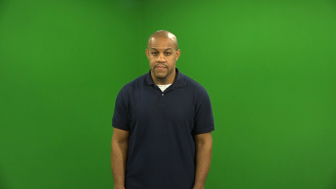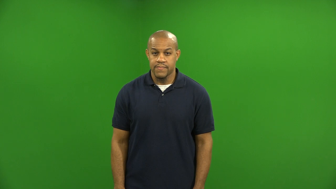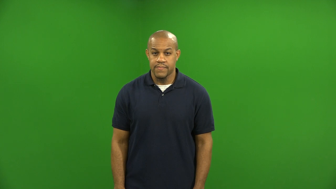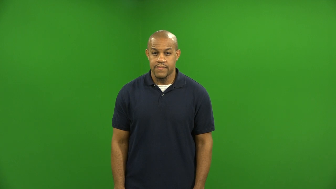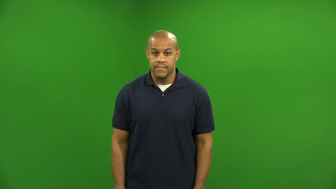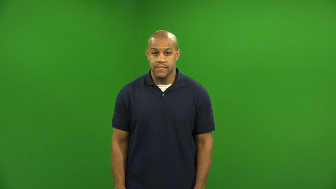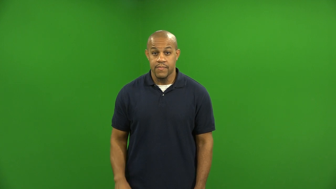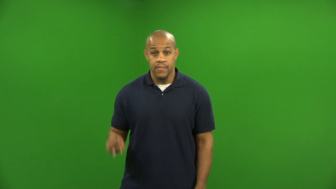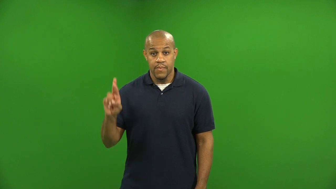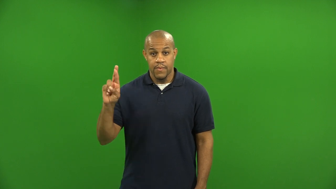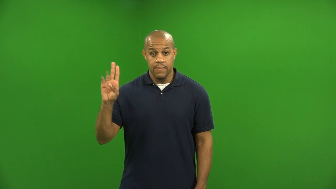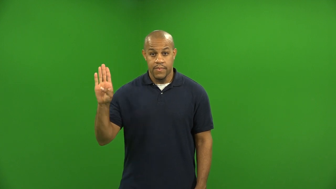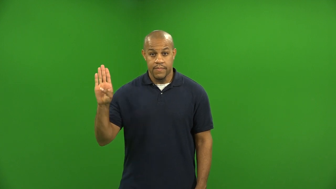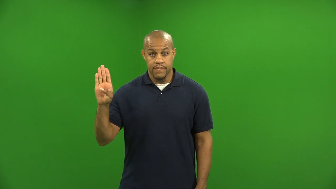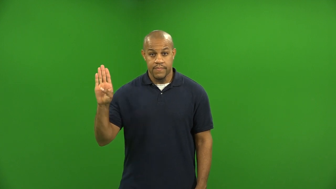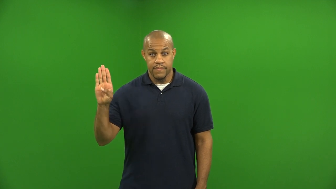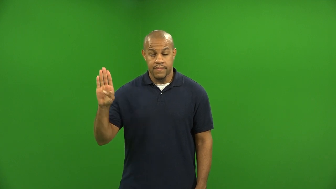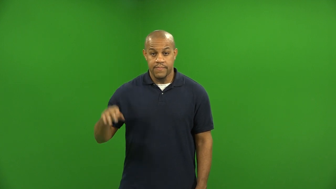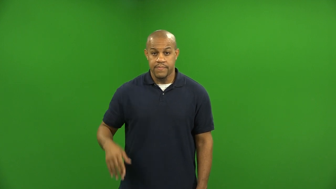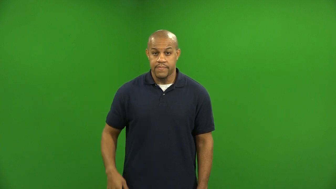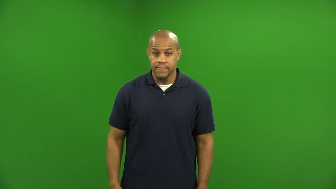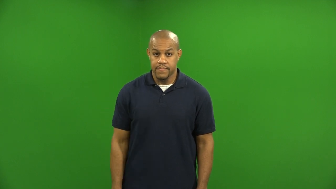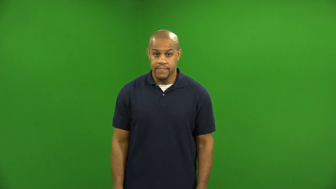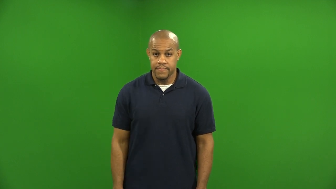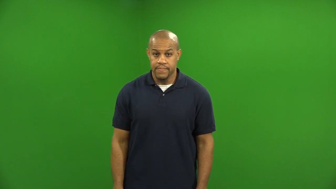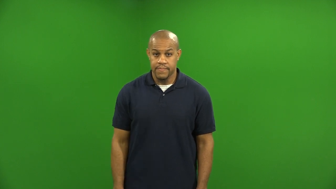Right back